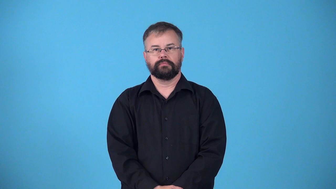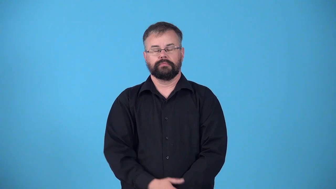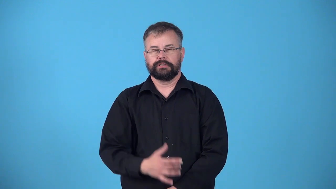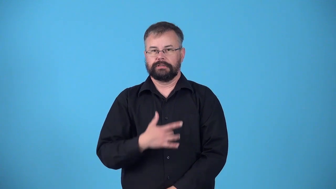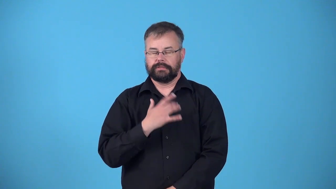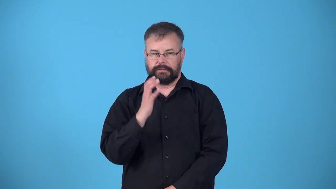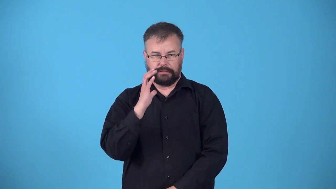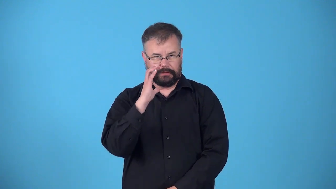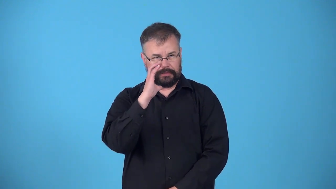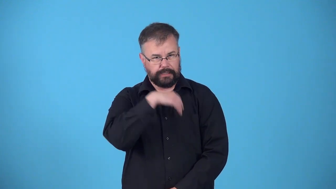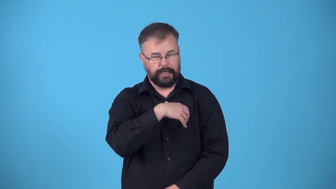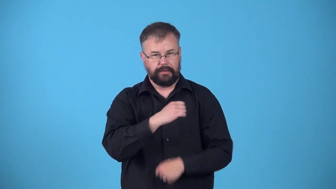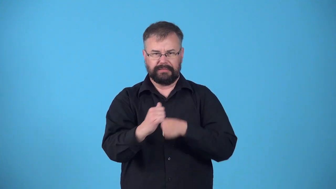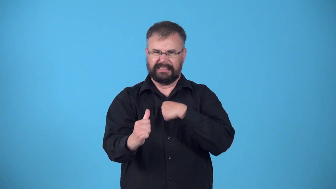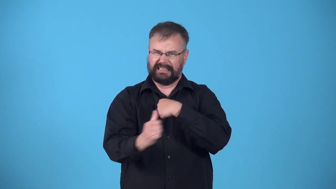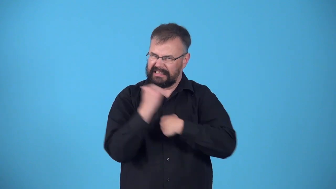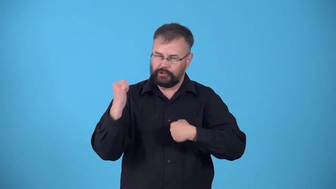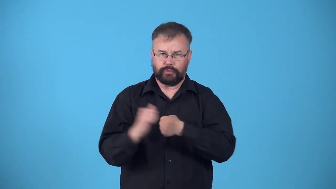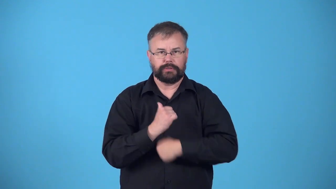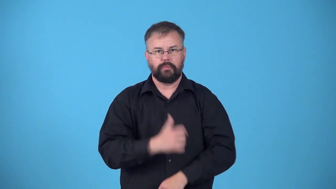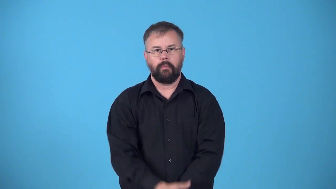kafkaesque